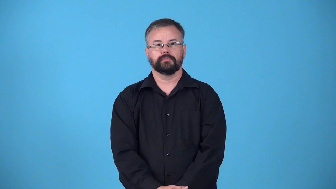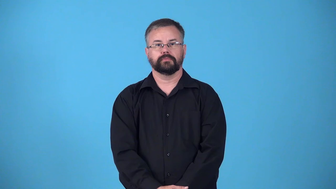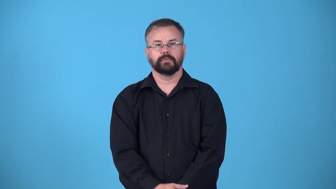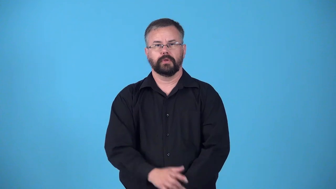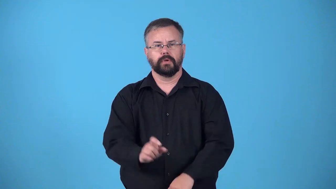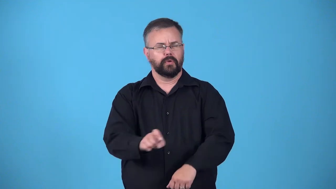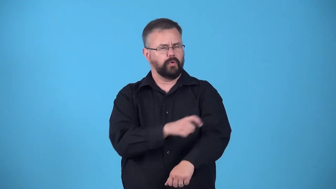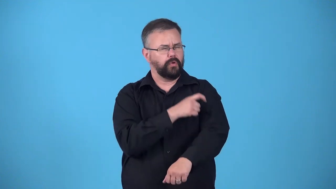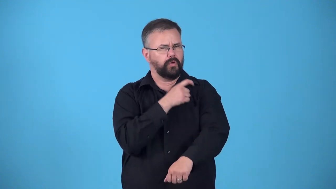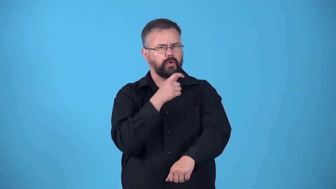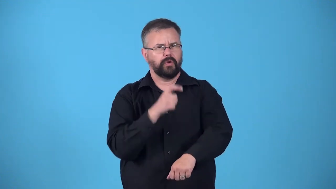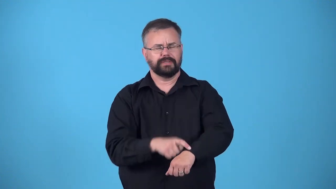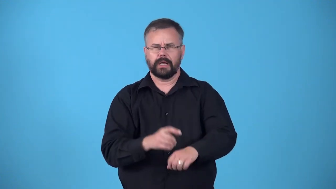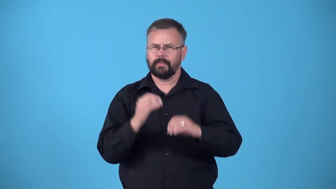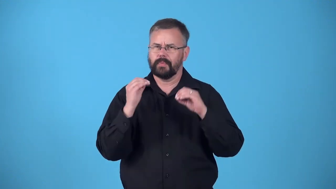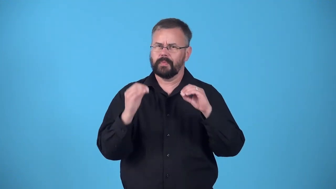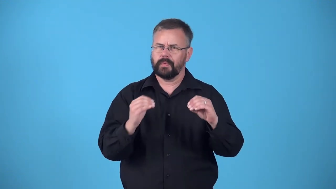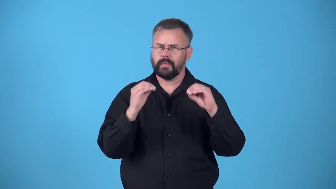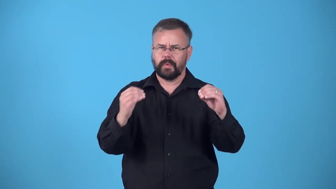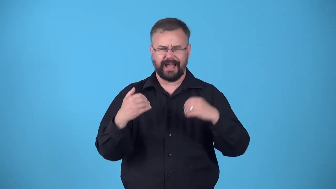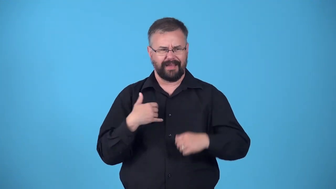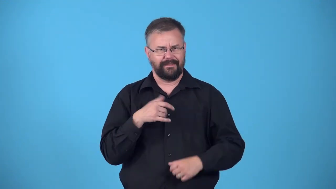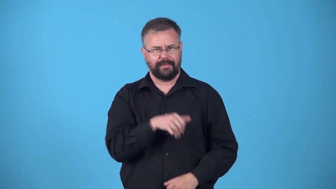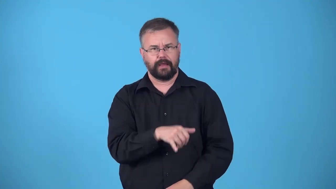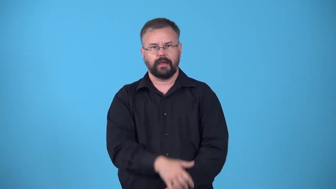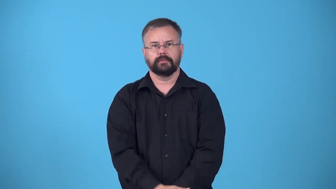drought